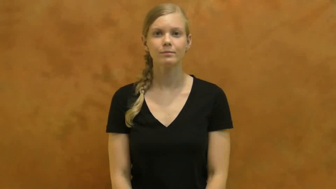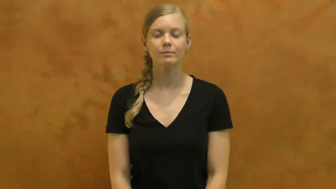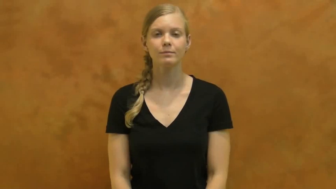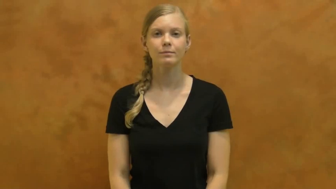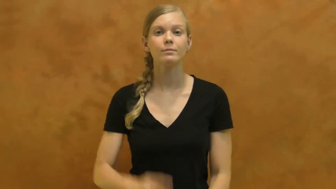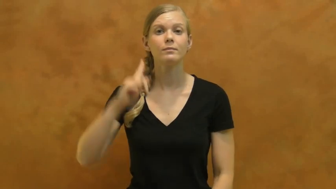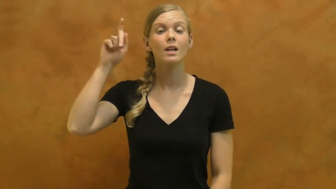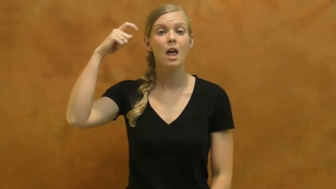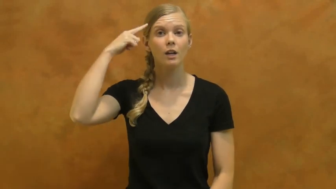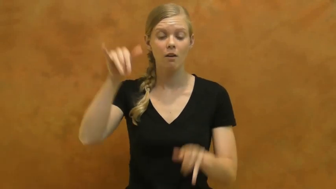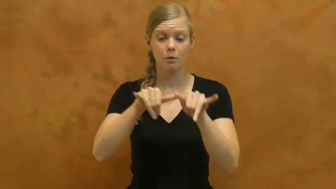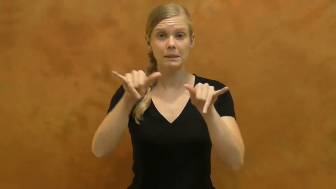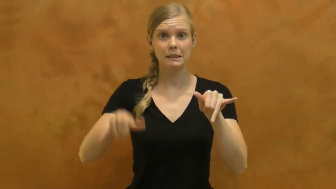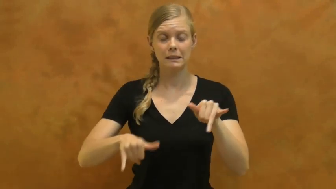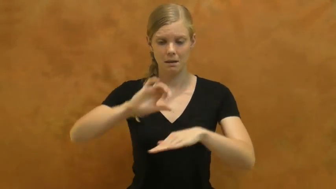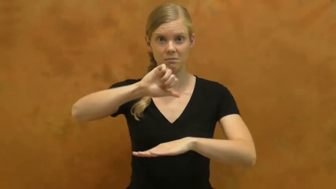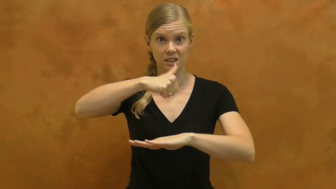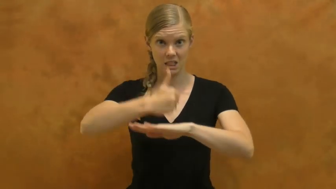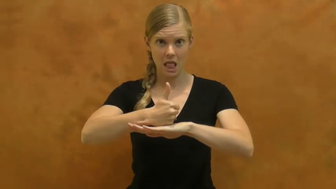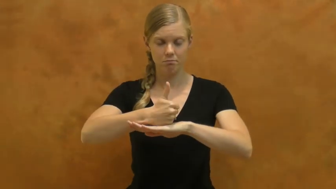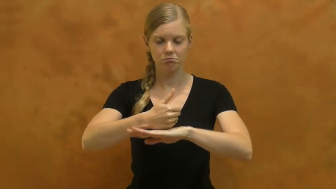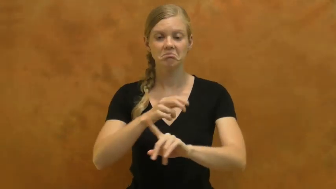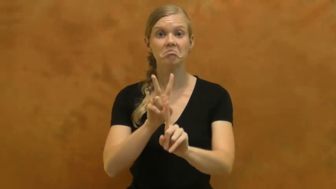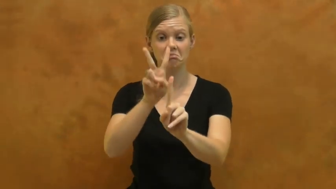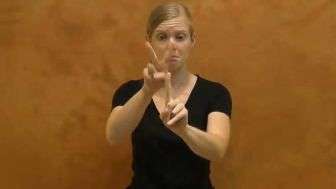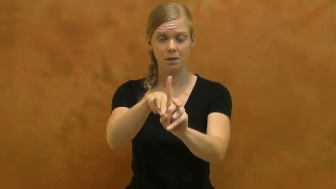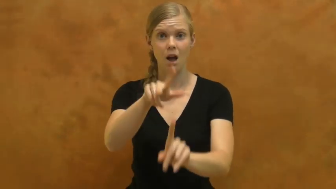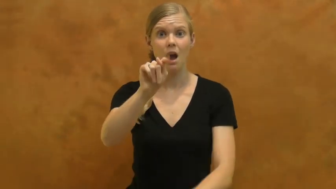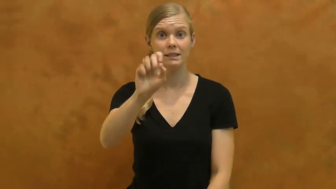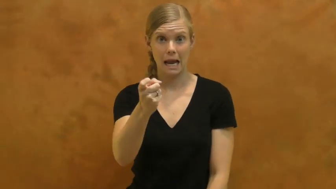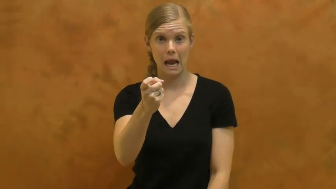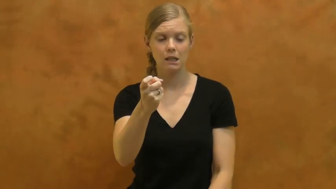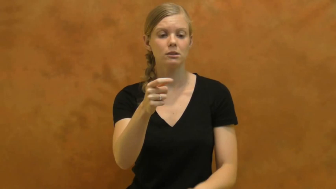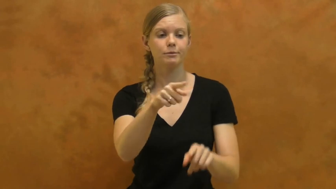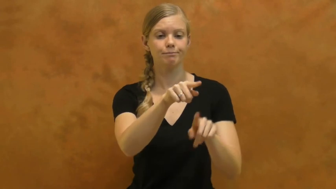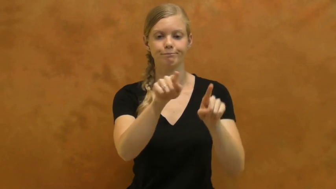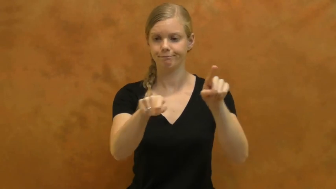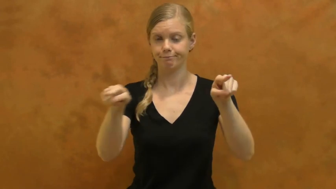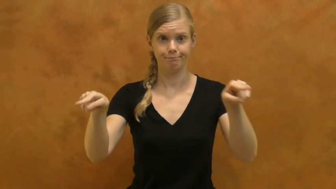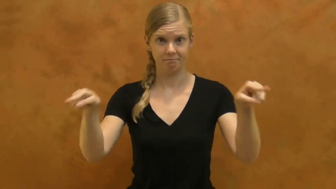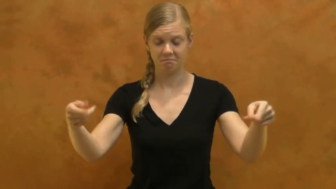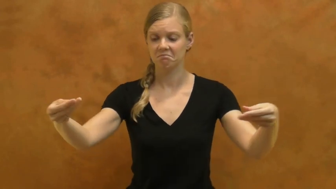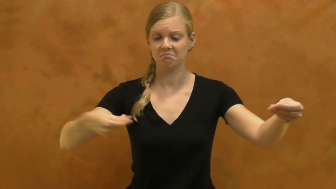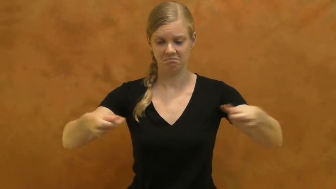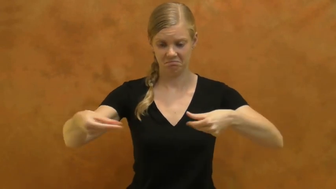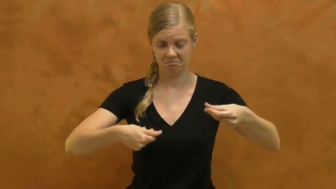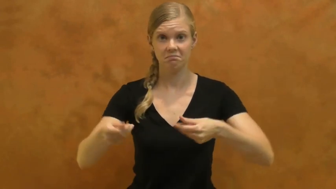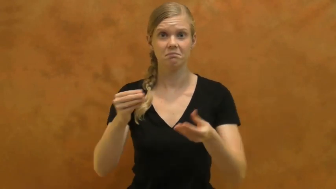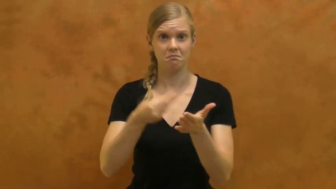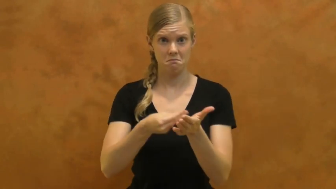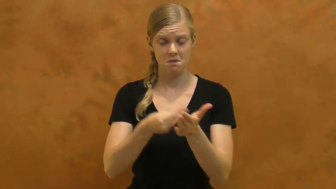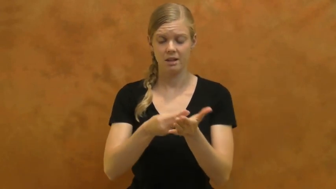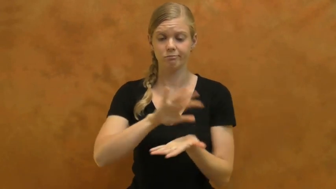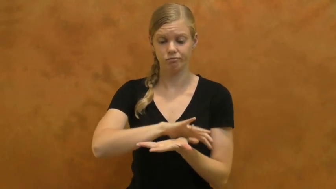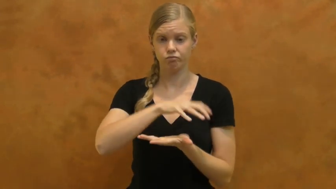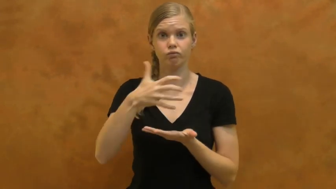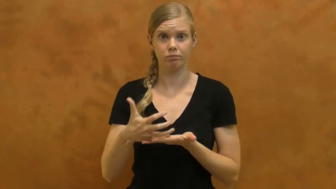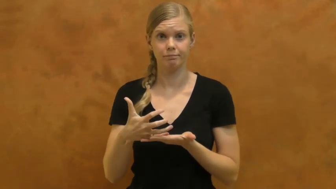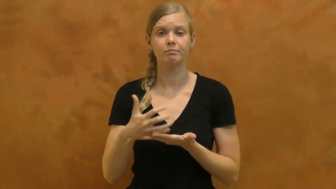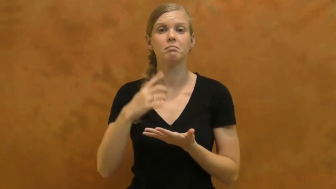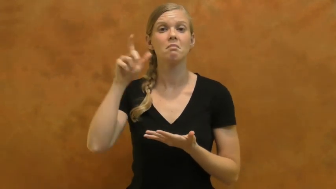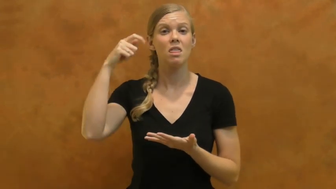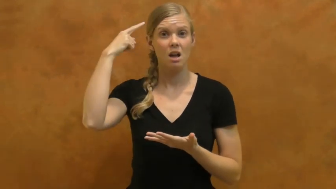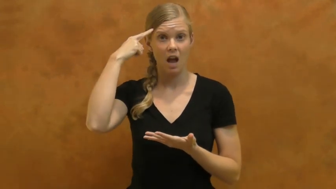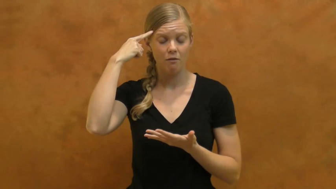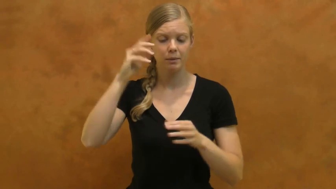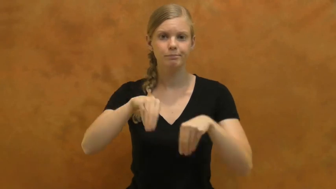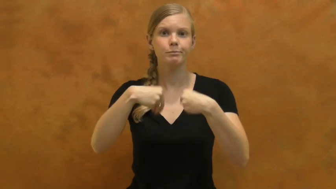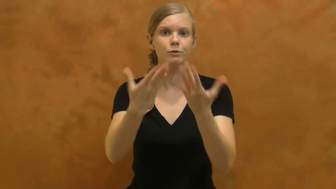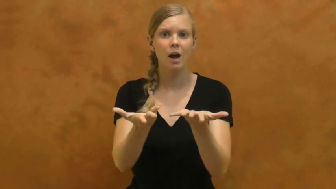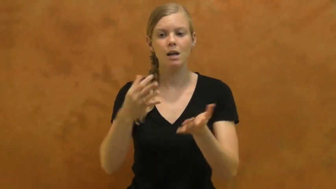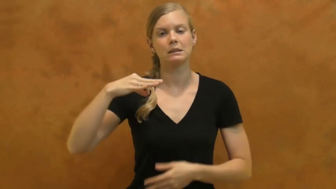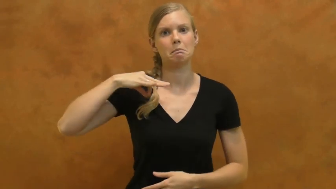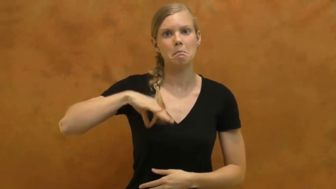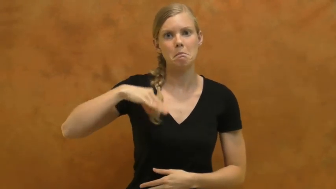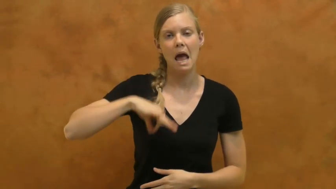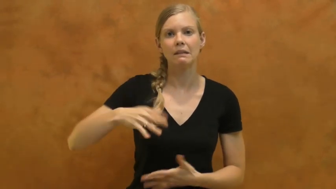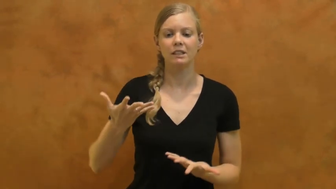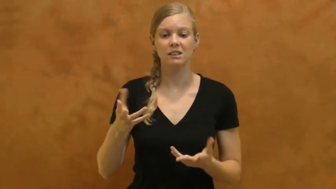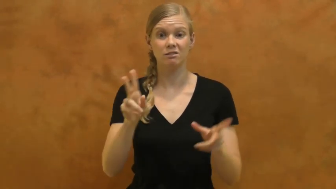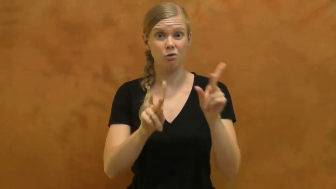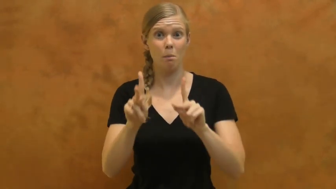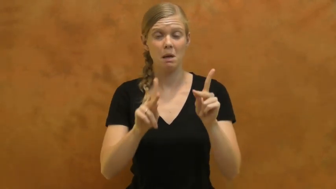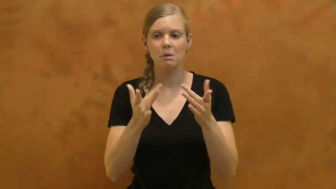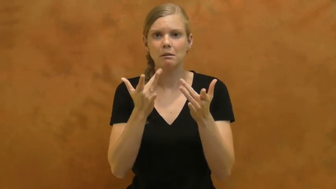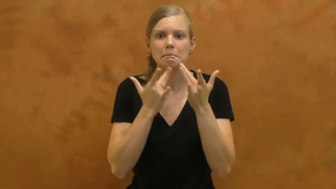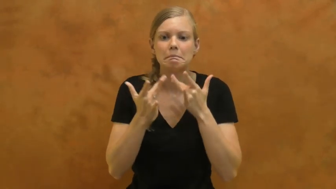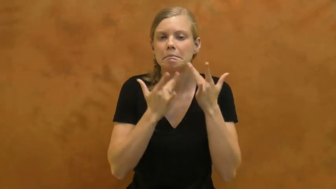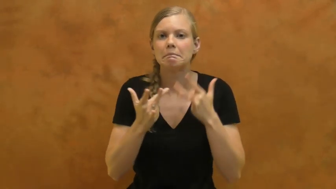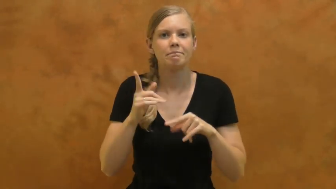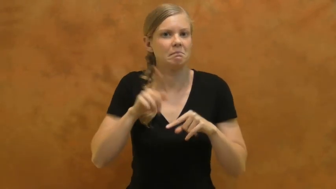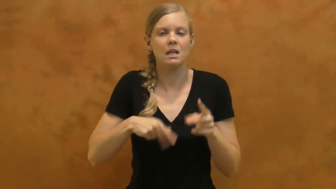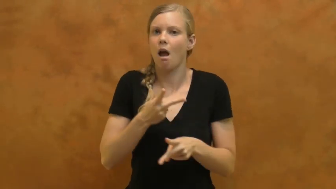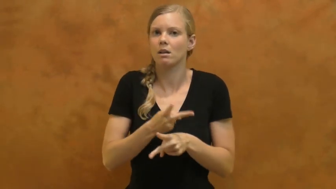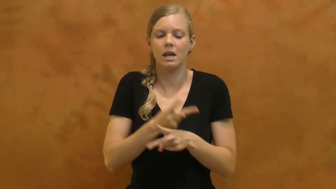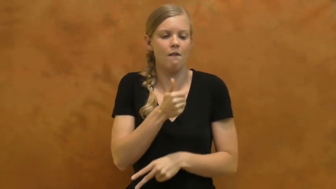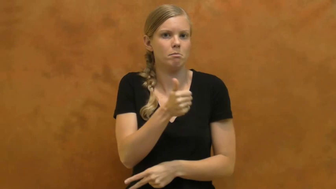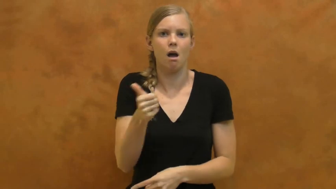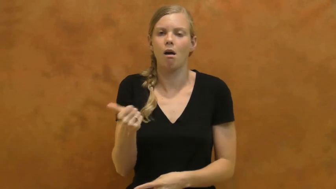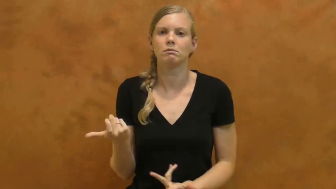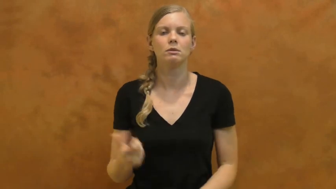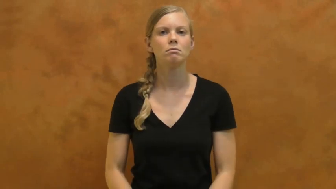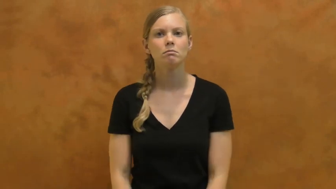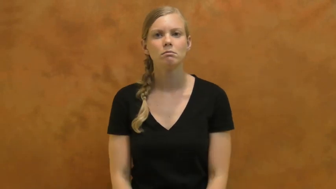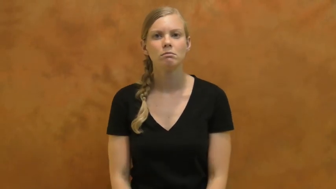branch of social security